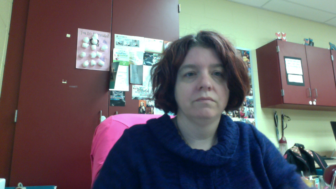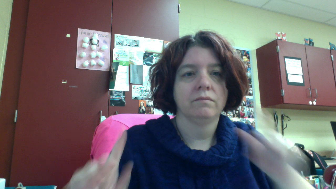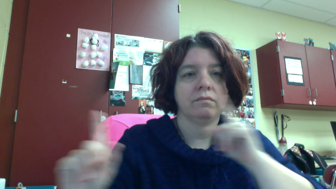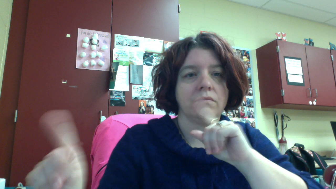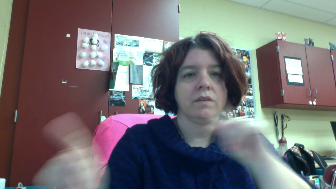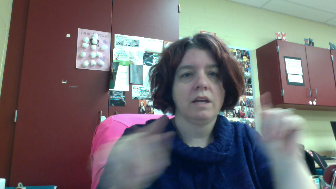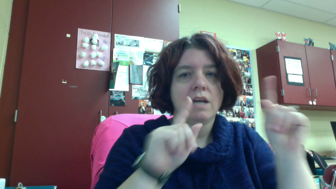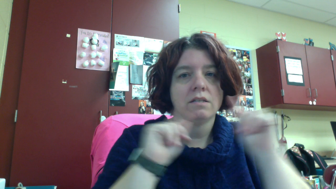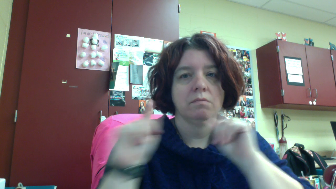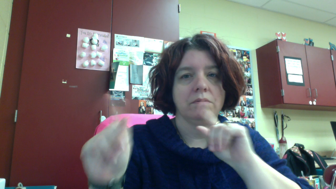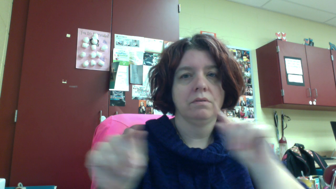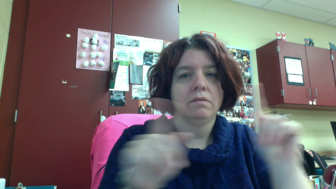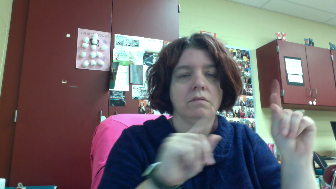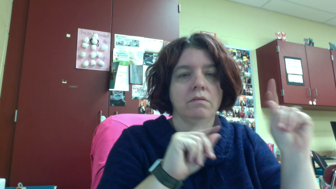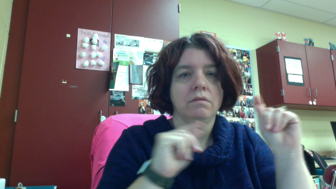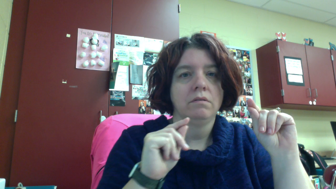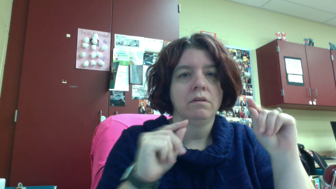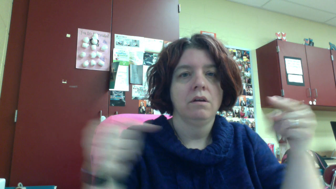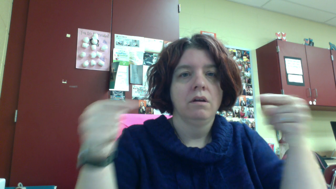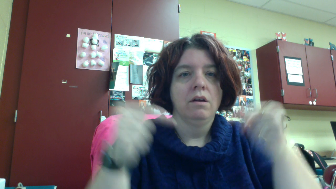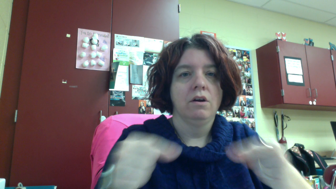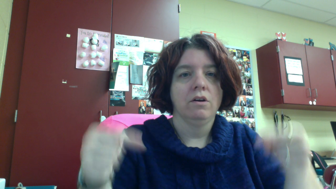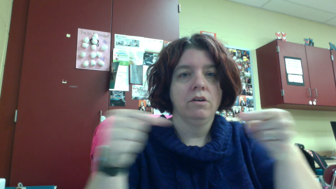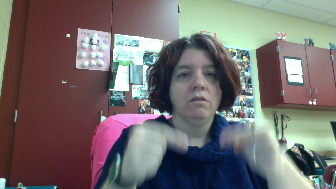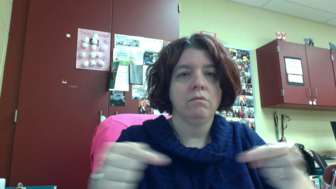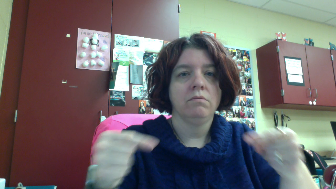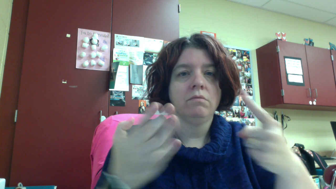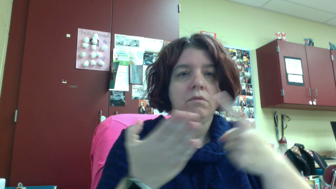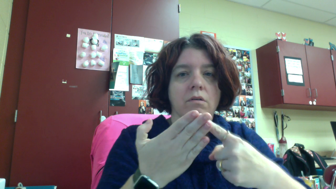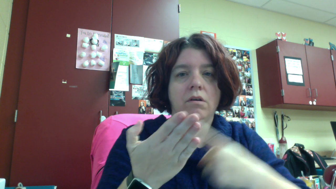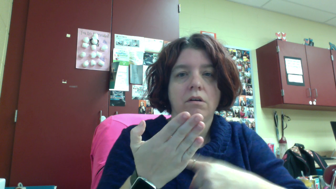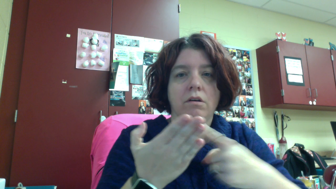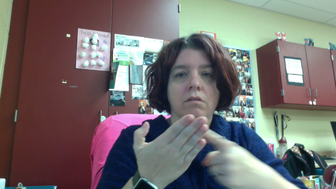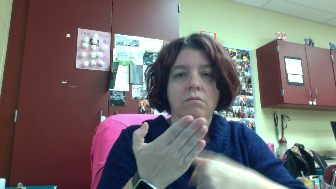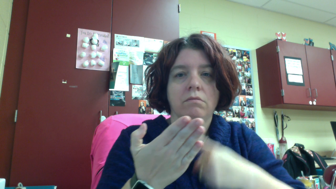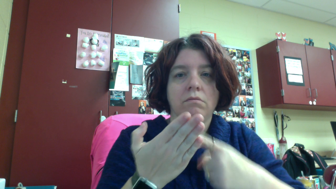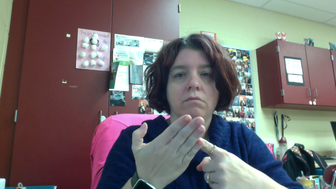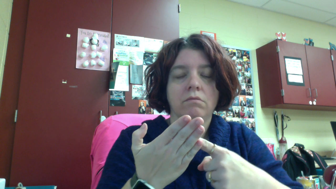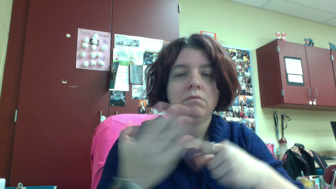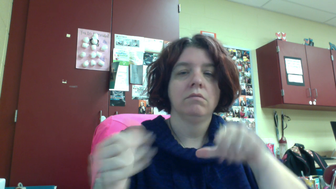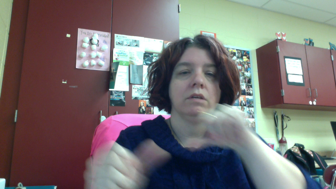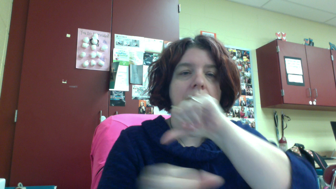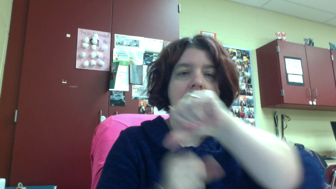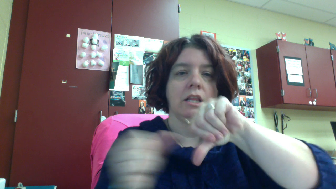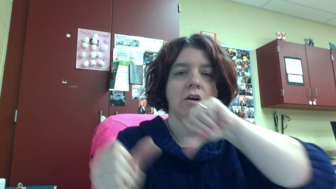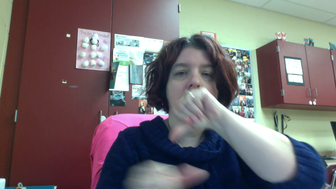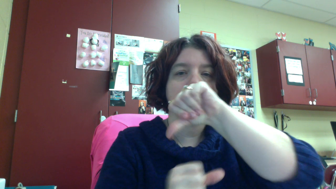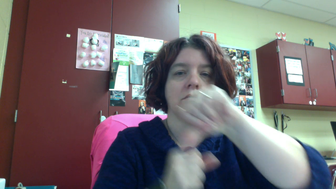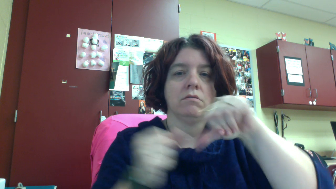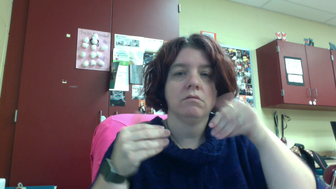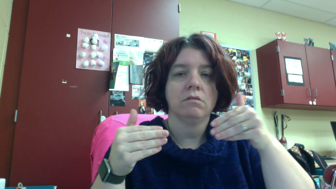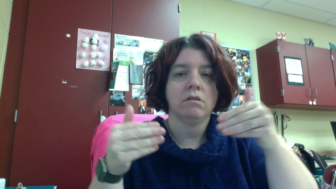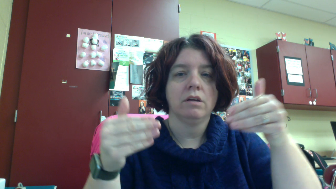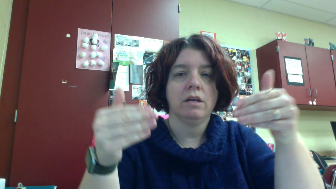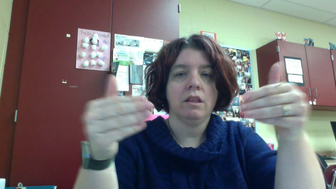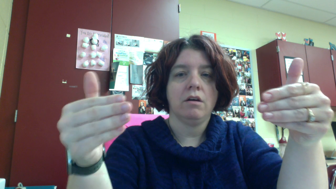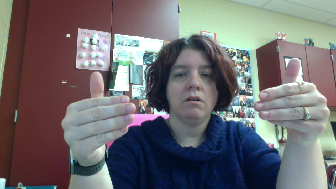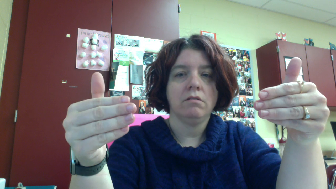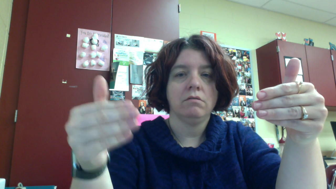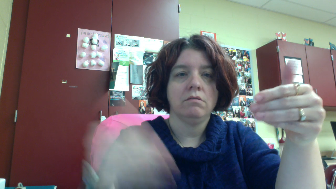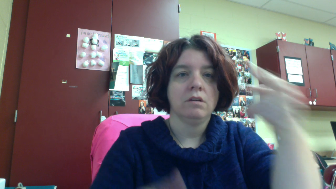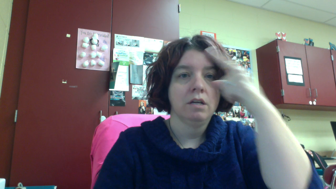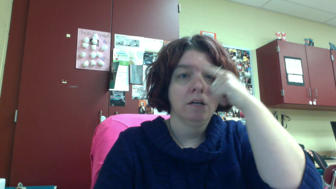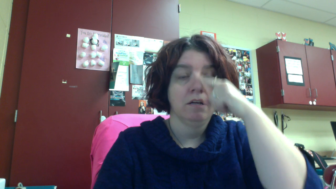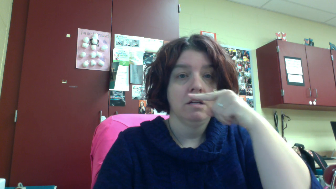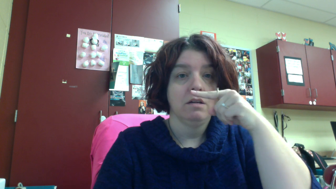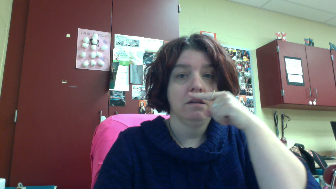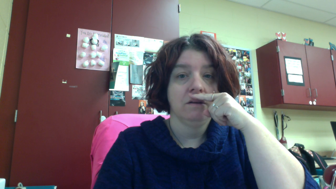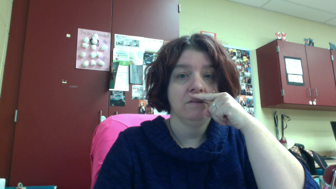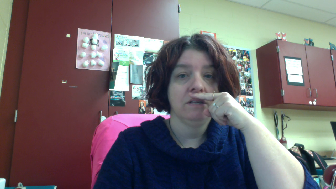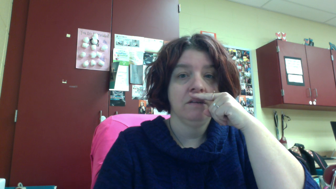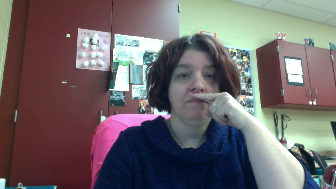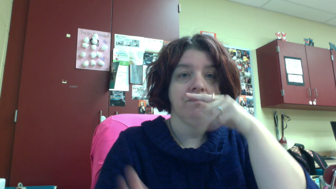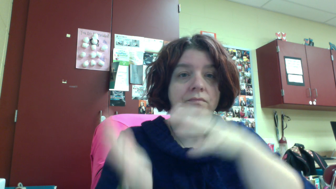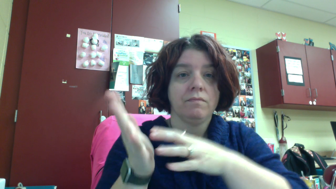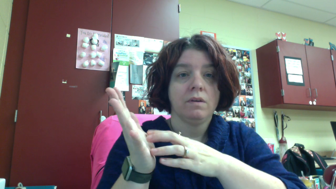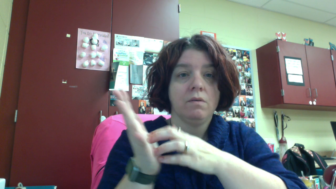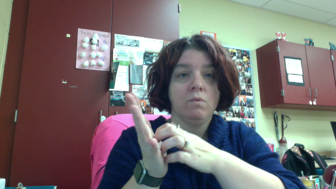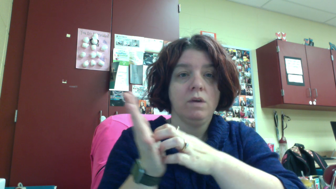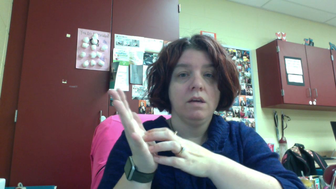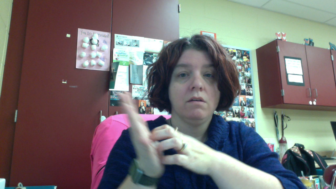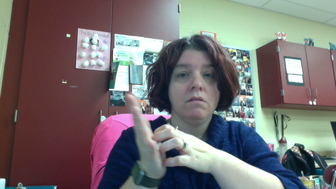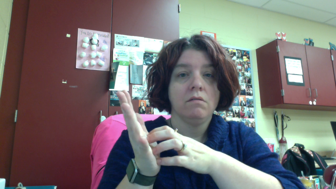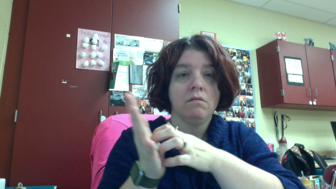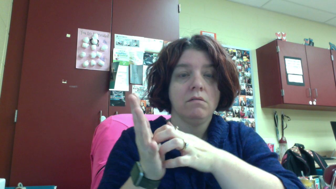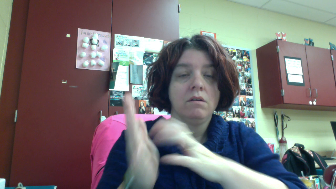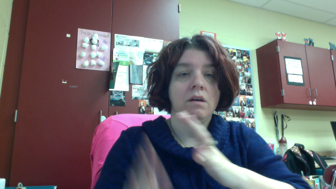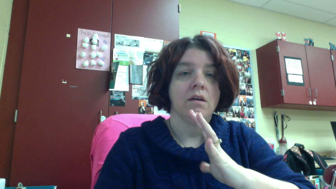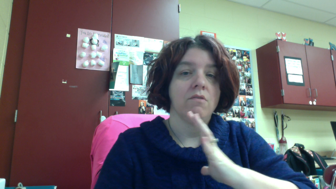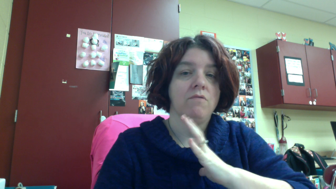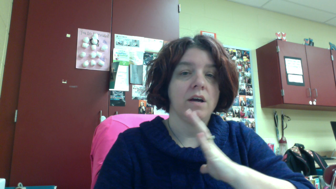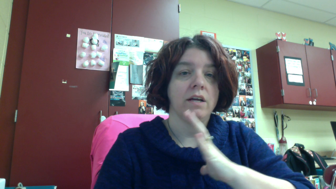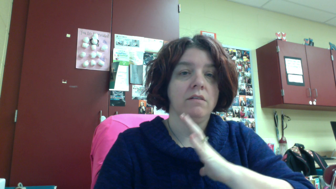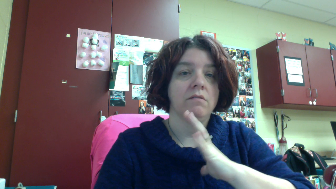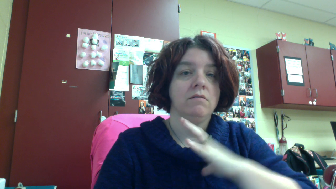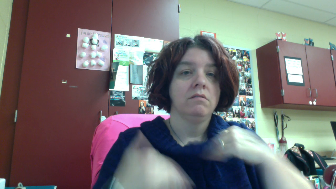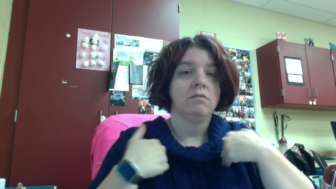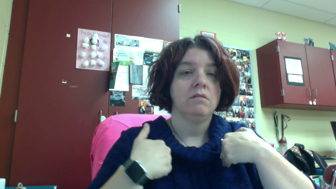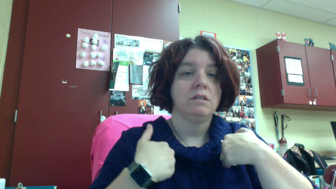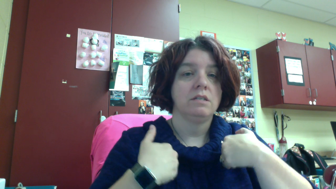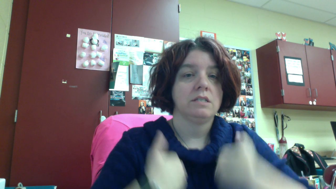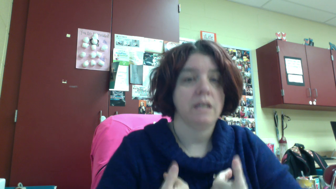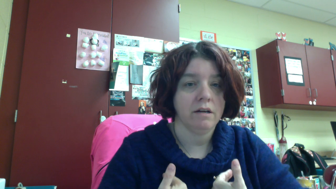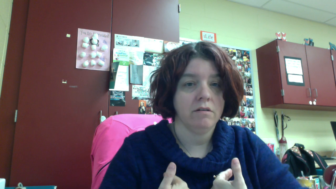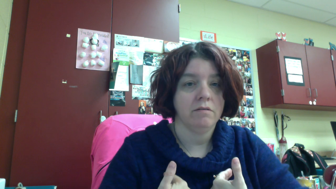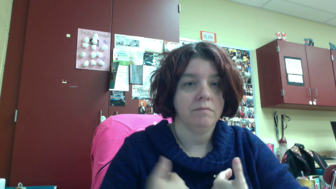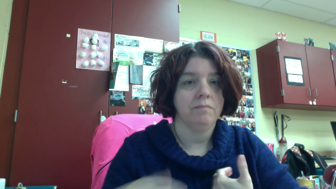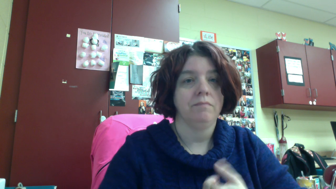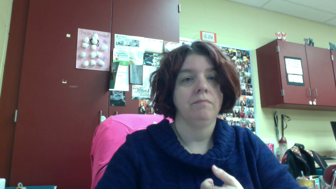Characteristics missing column